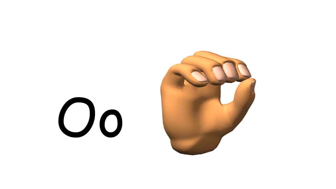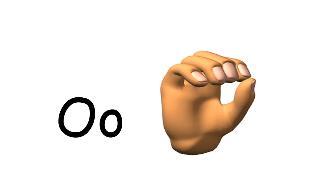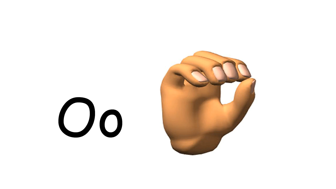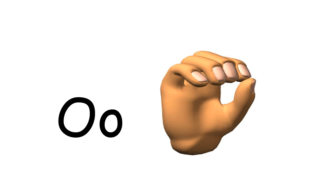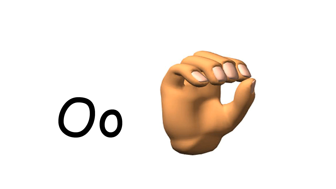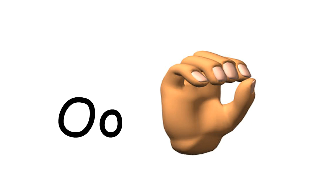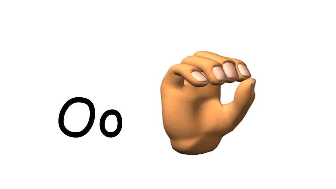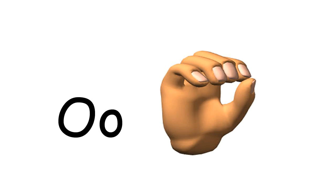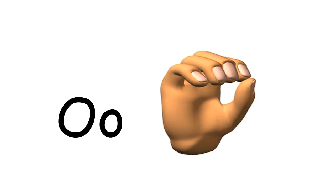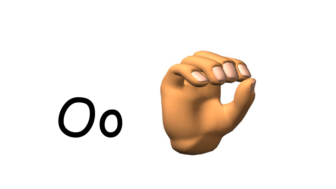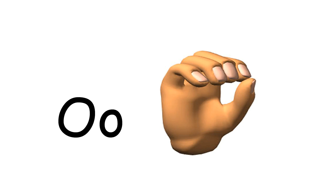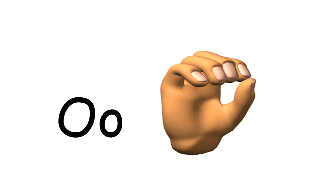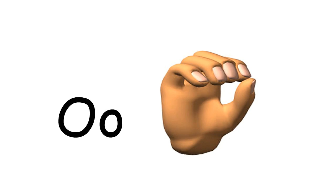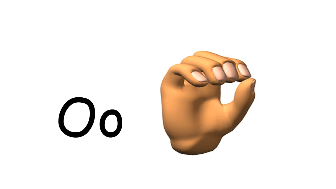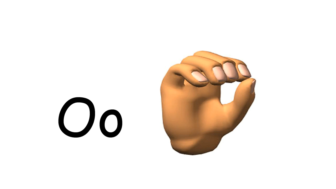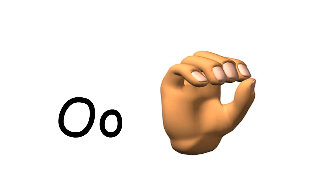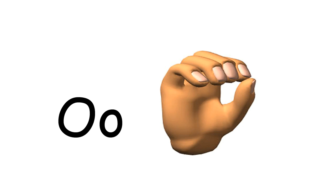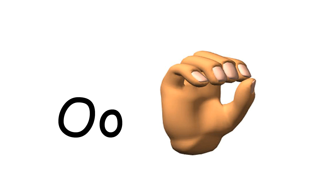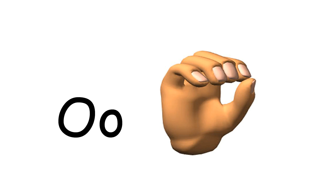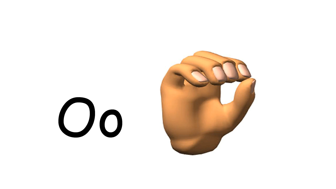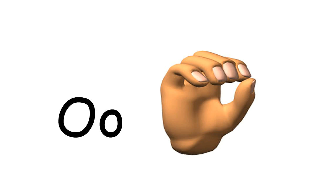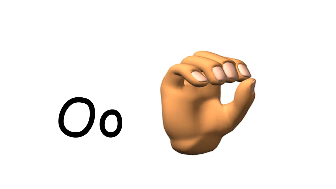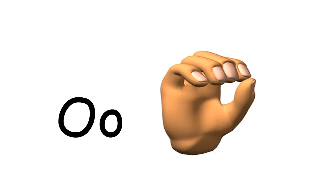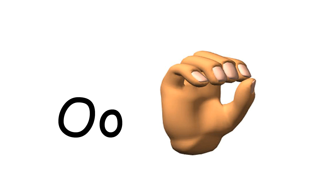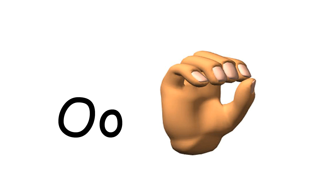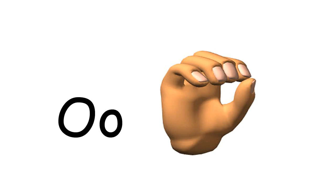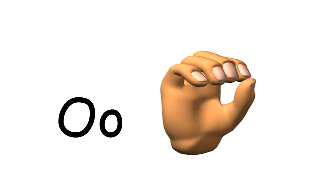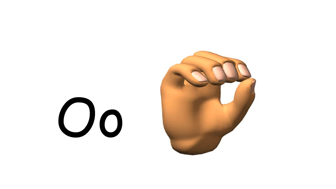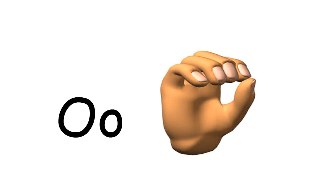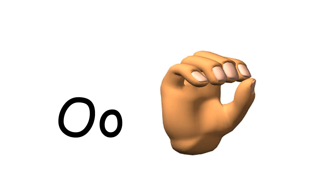o